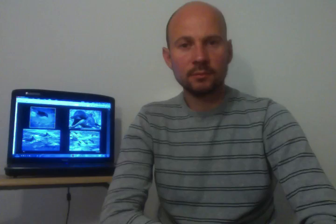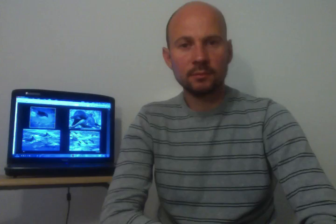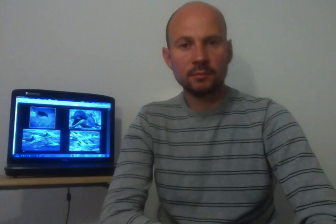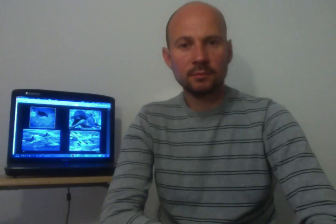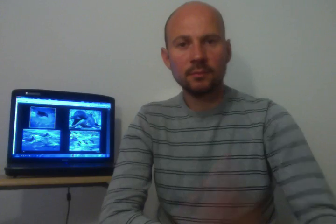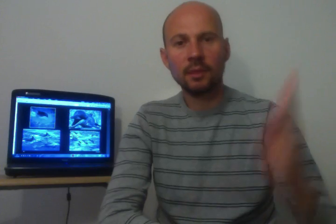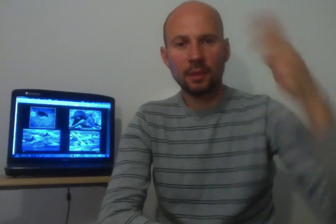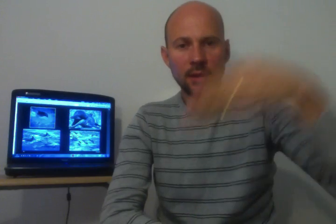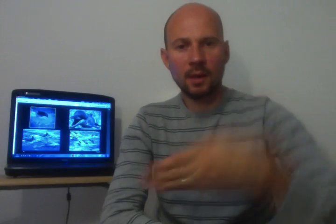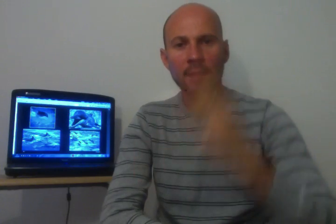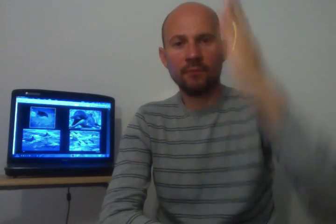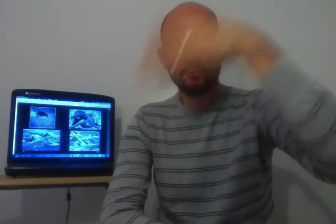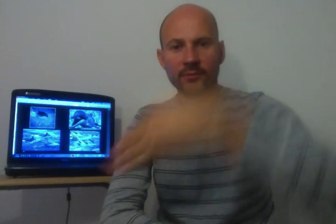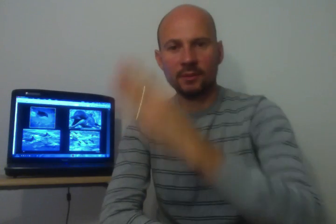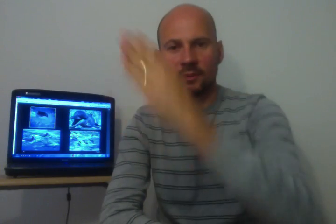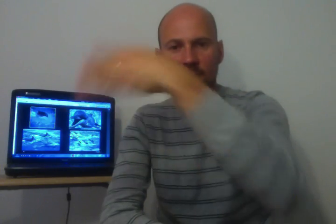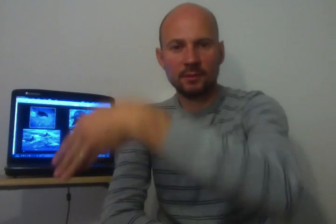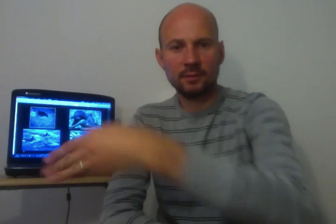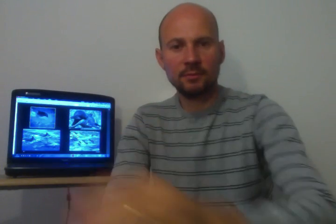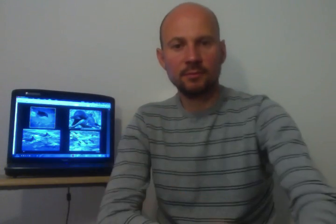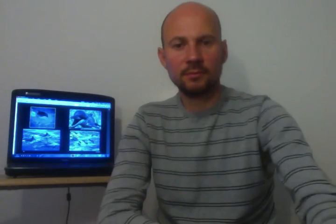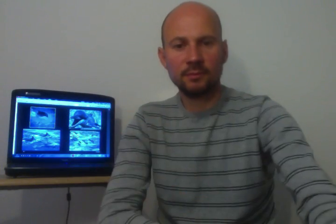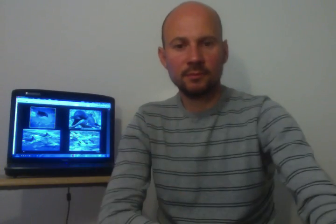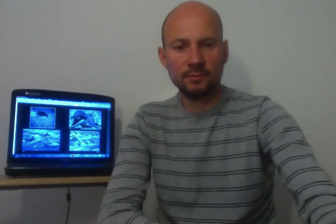dolphin